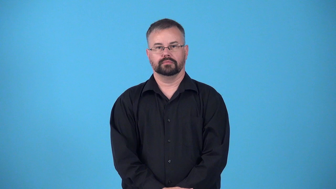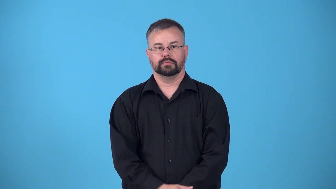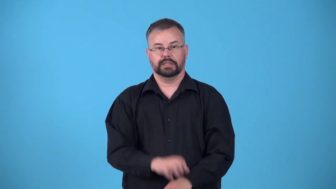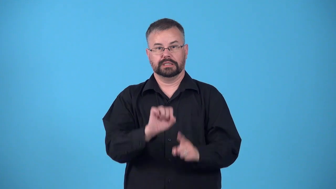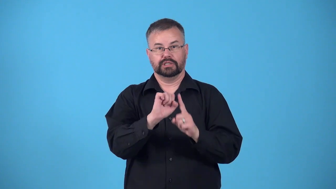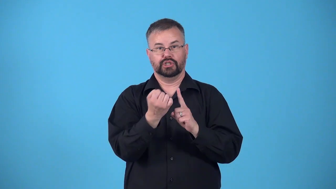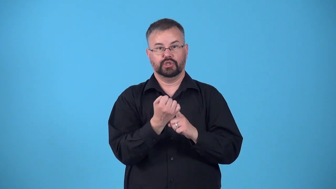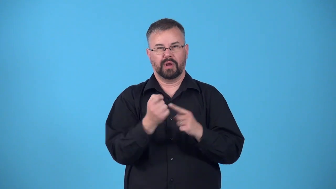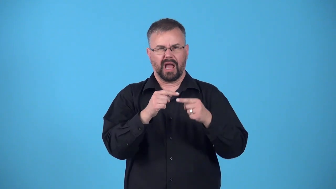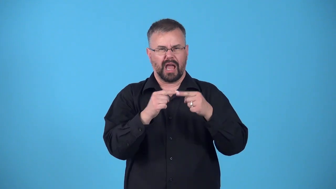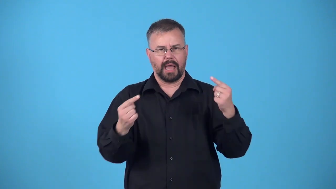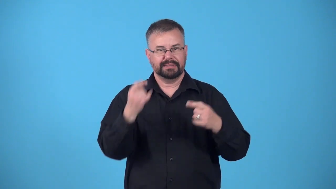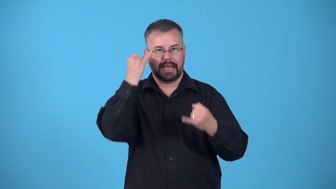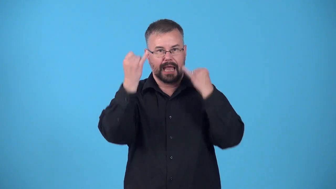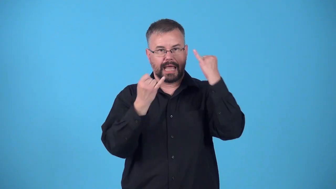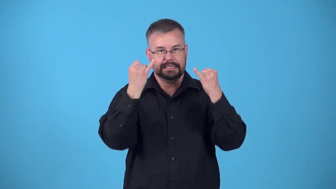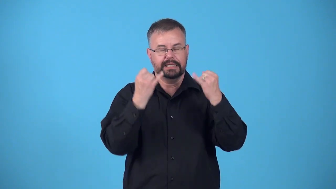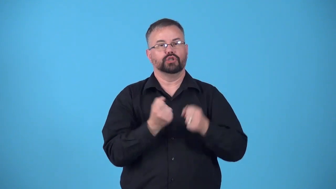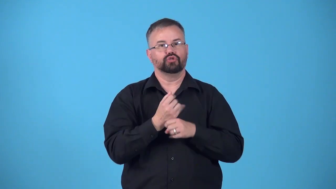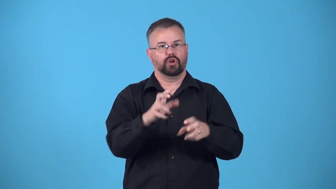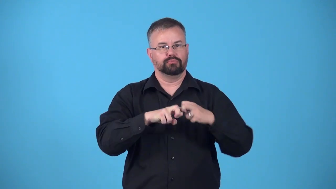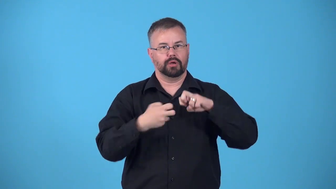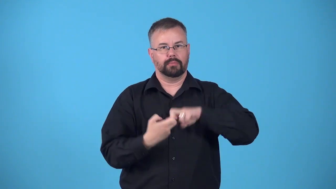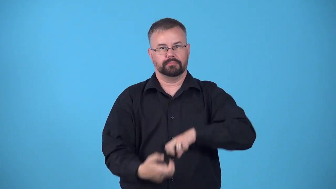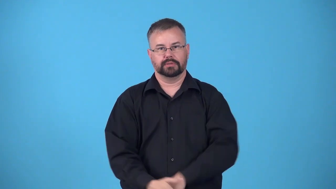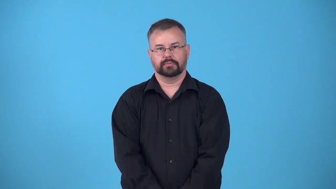tension